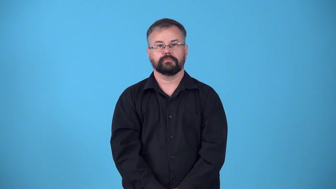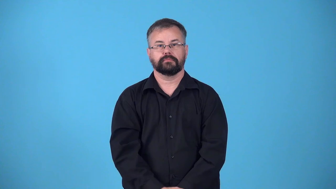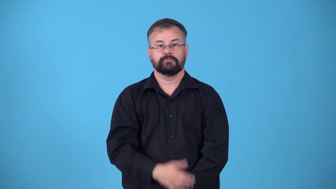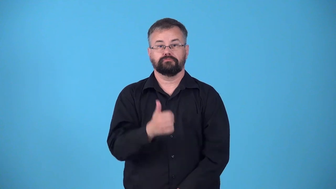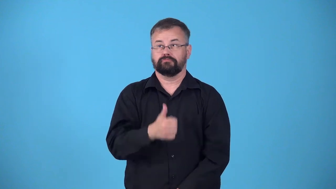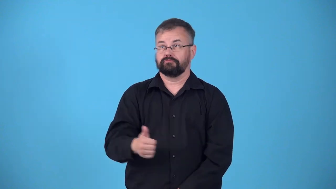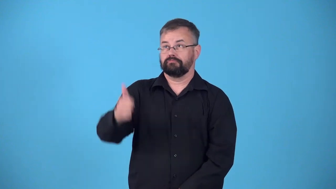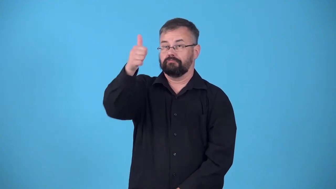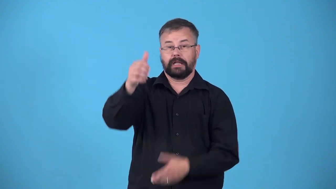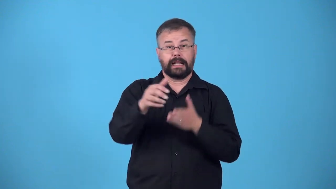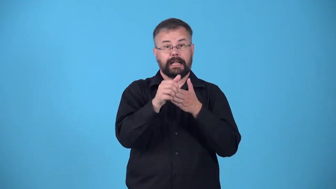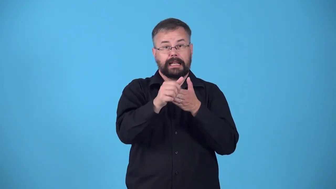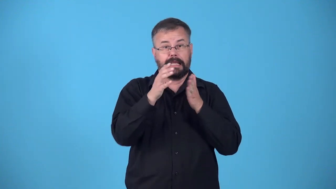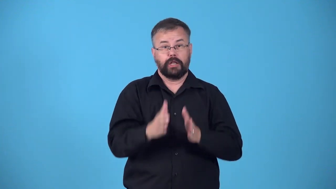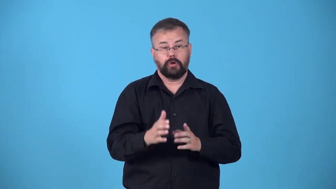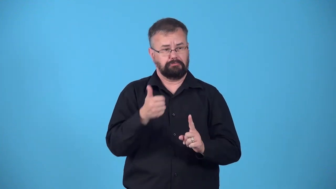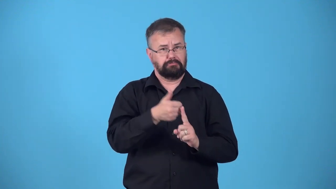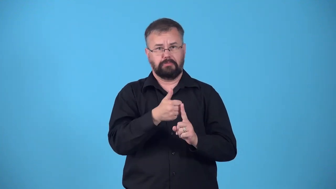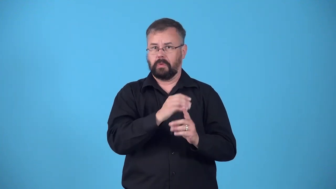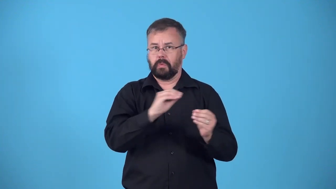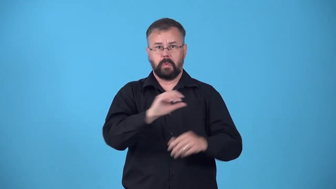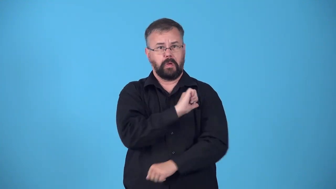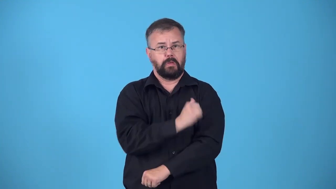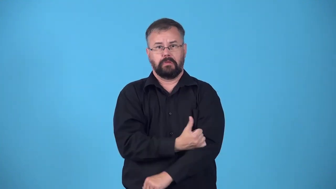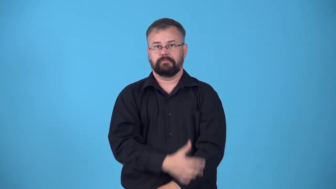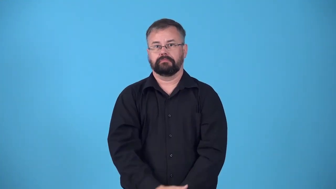figurehead